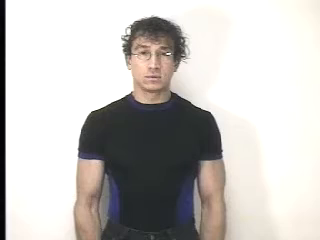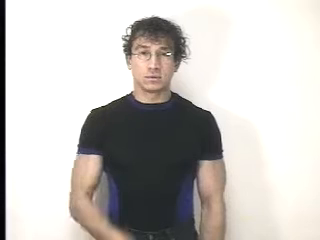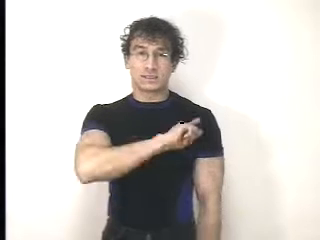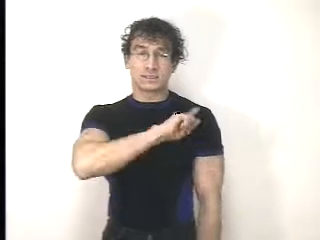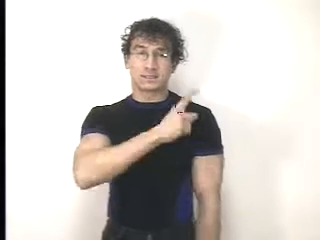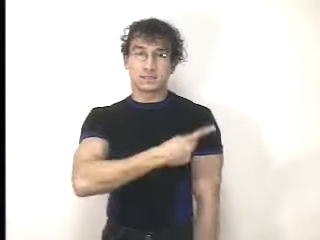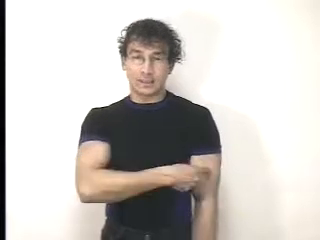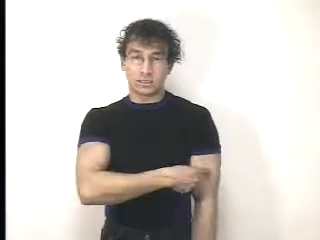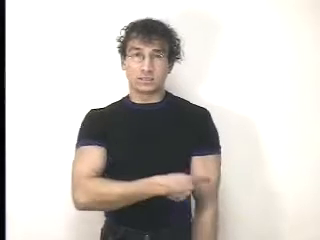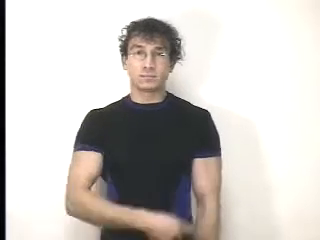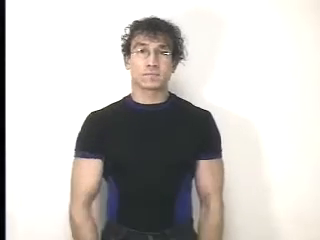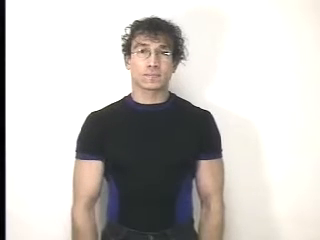strong